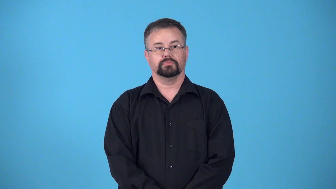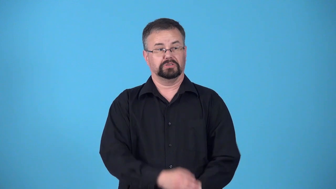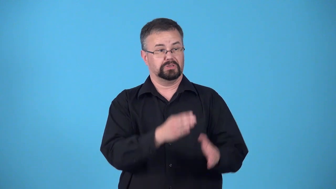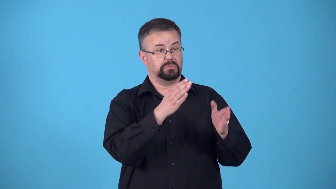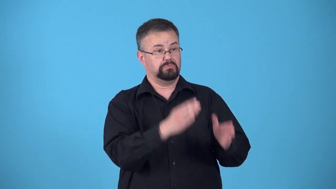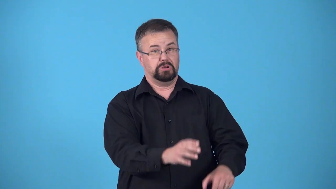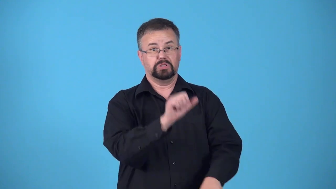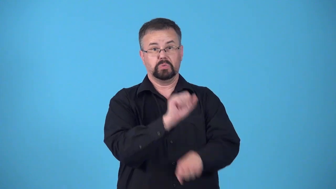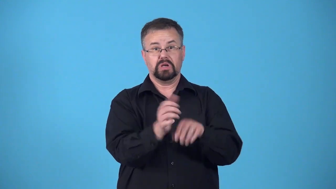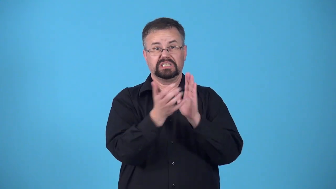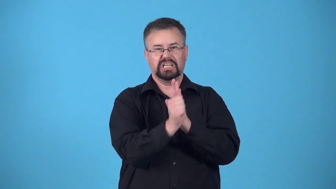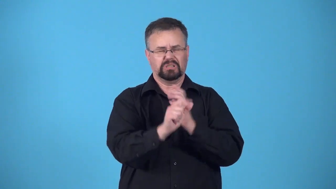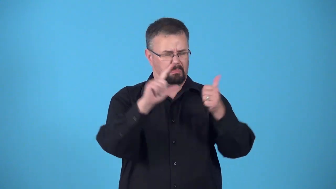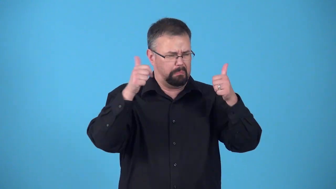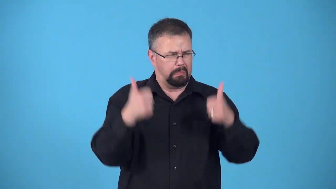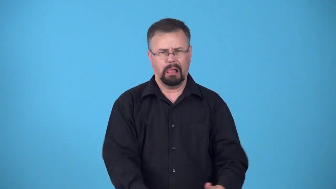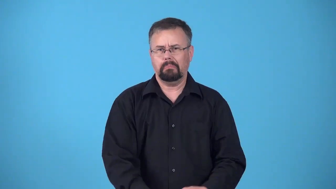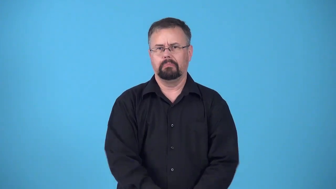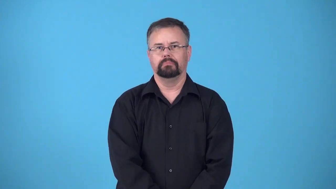washed up